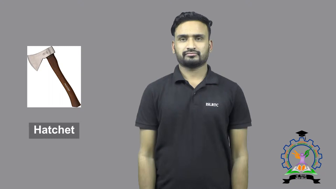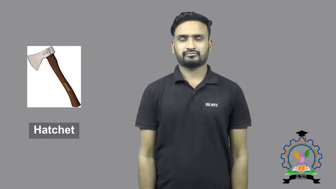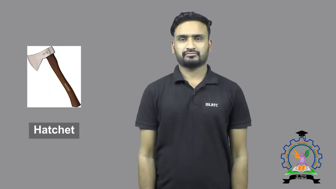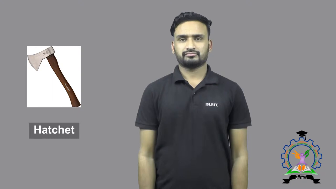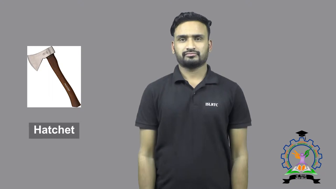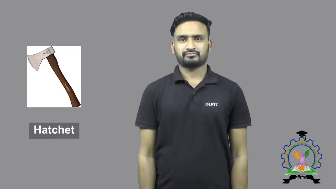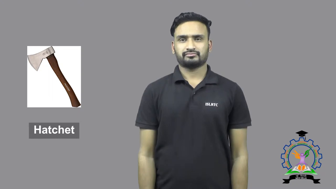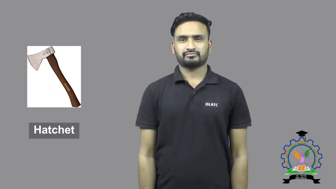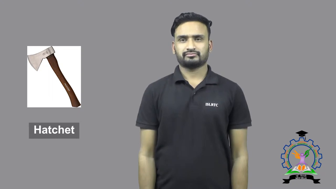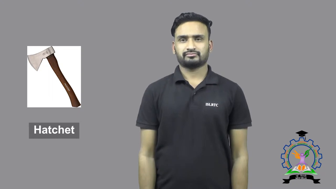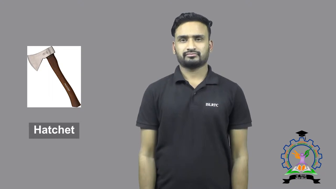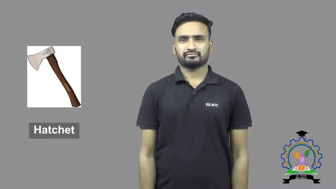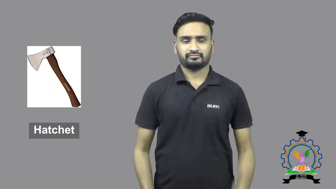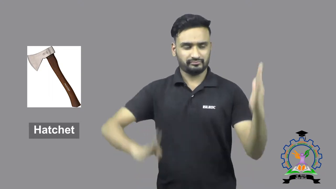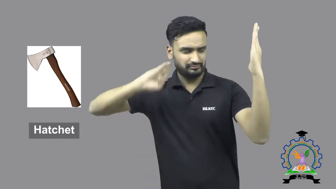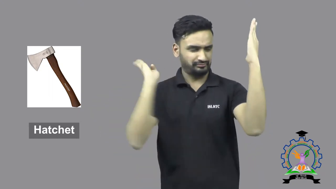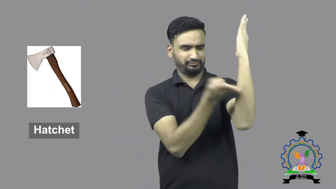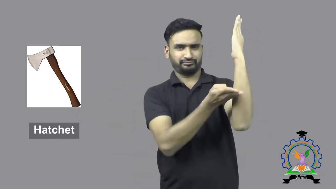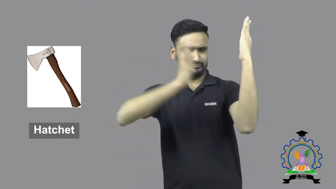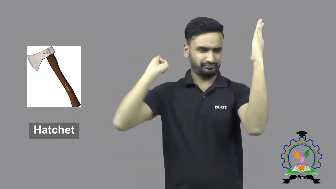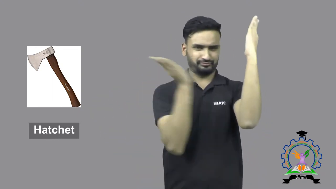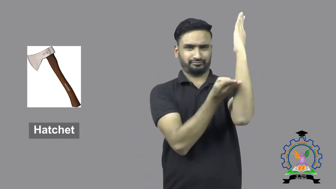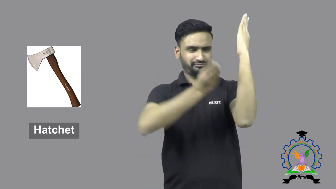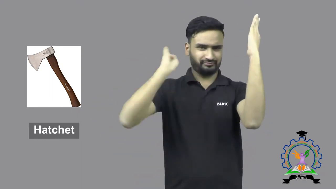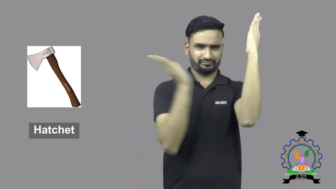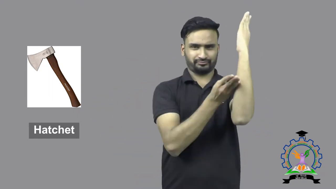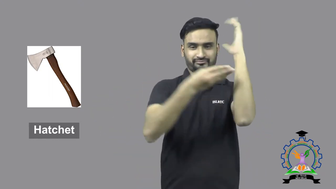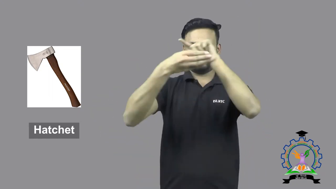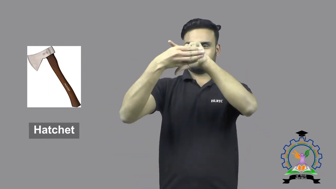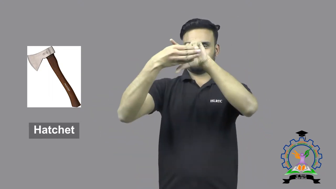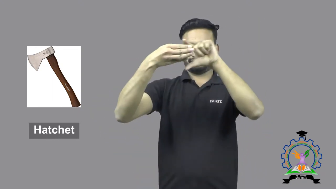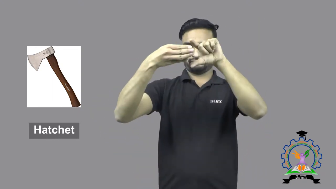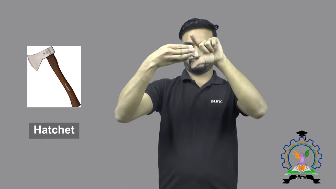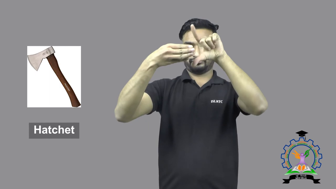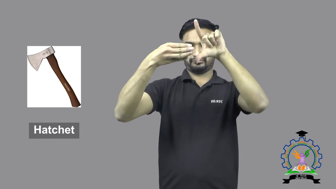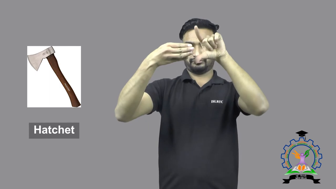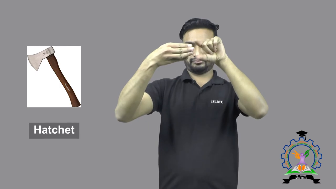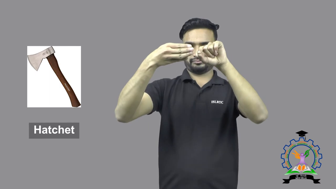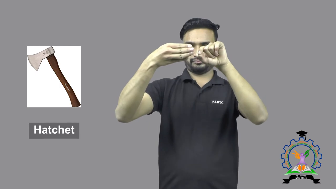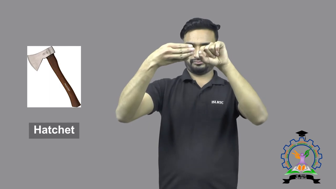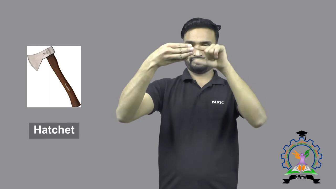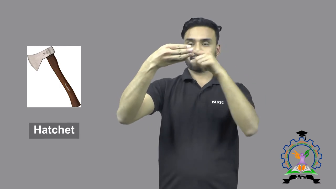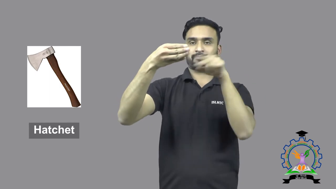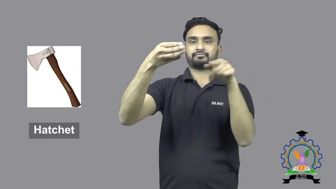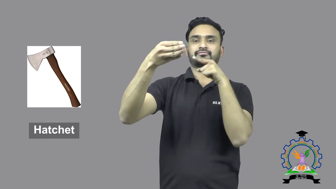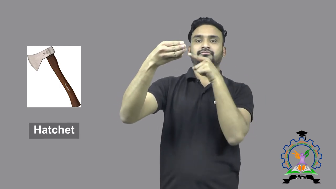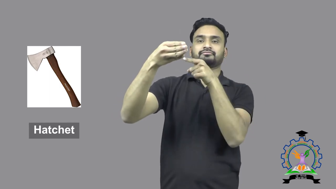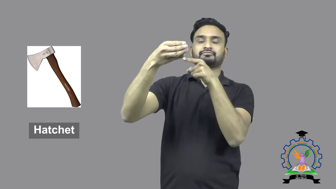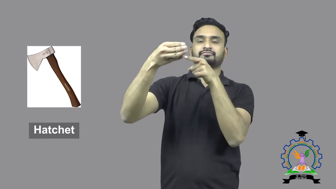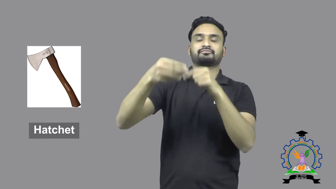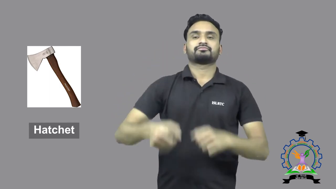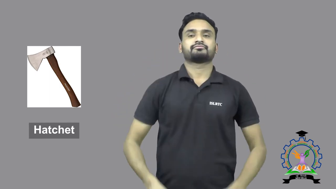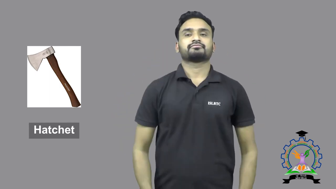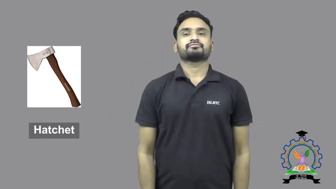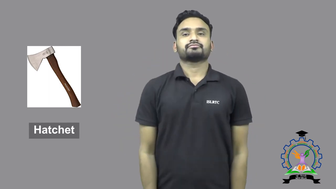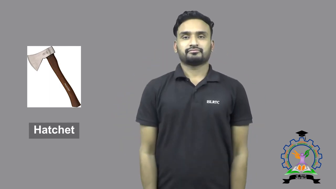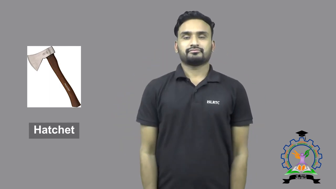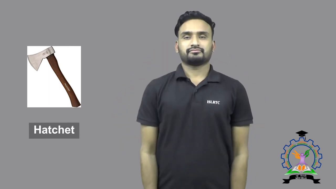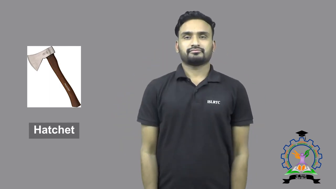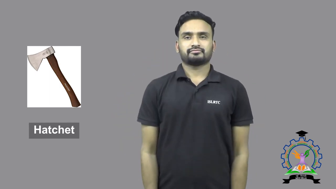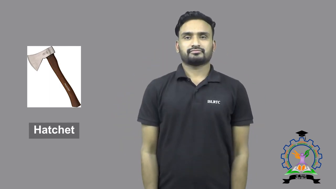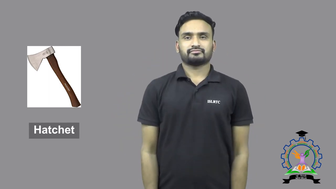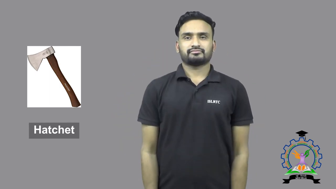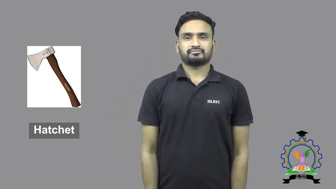Hatchet